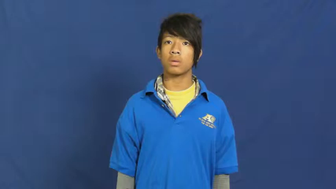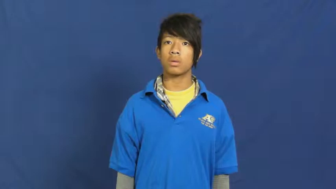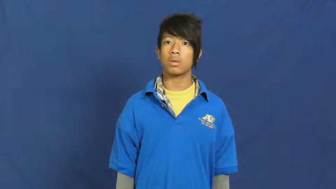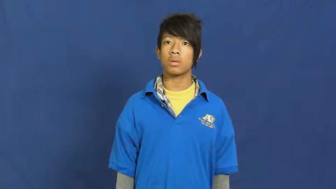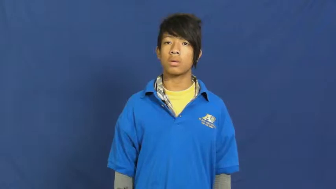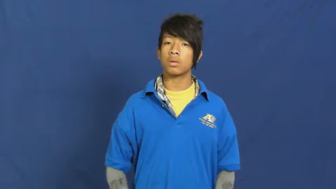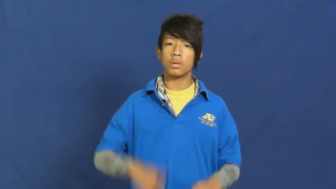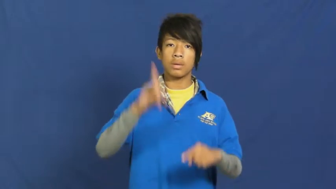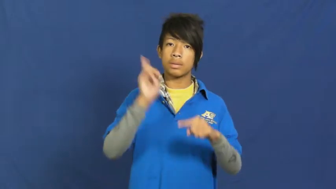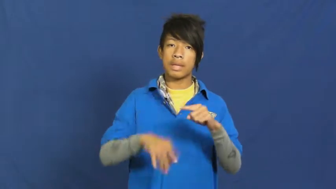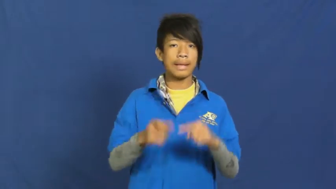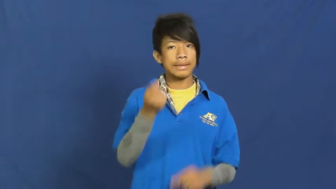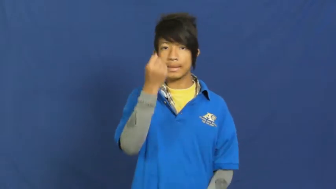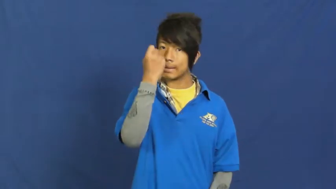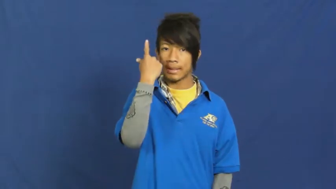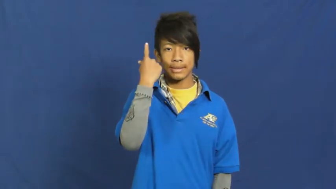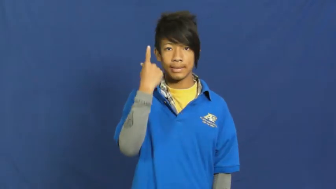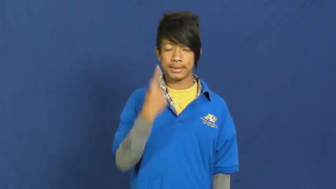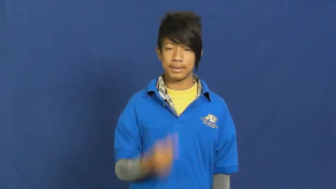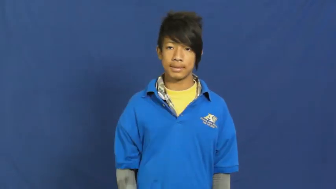unintelligible